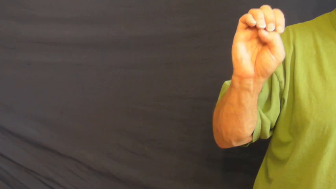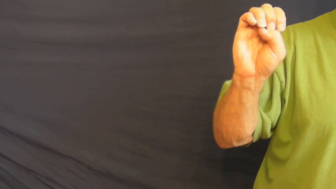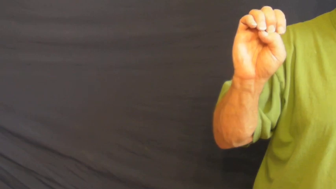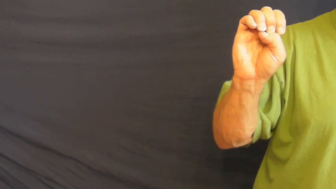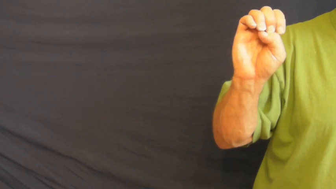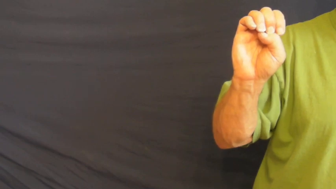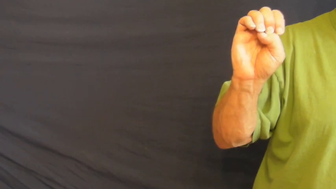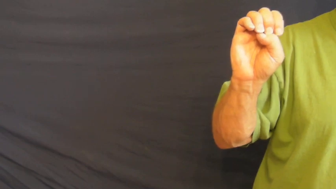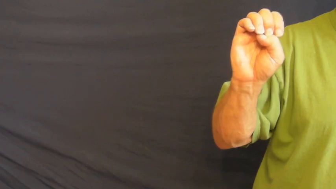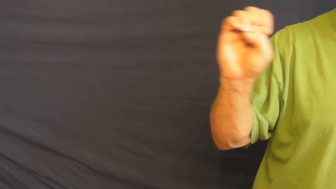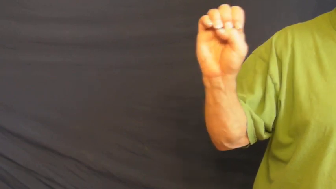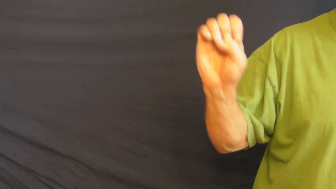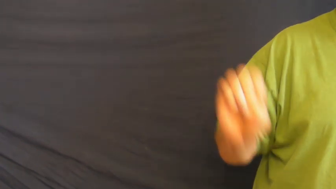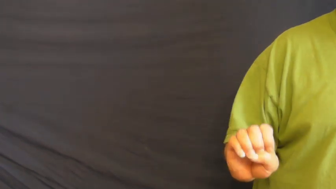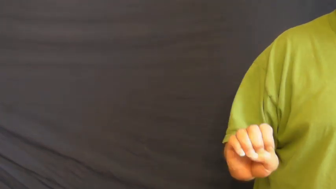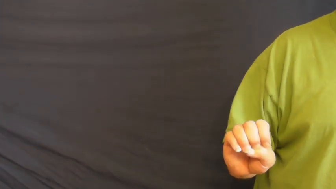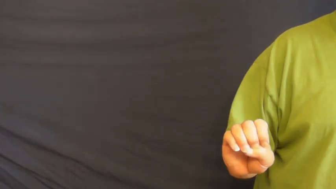Emporia,KS,Eugene,OR